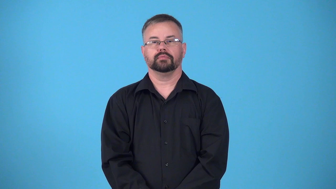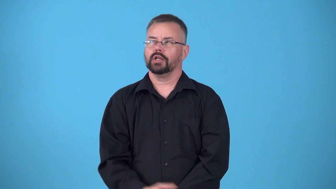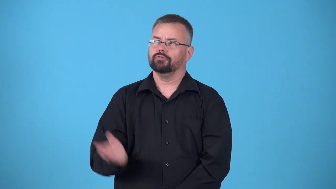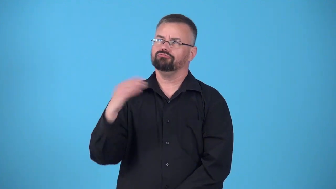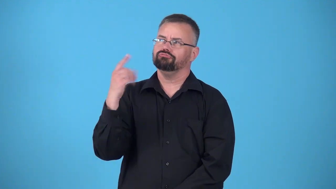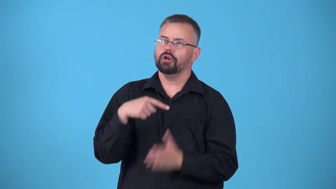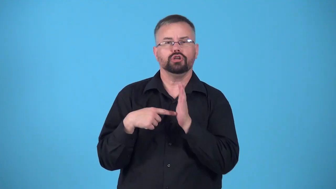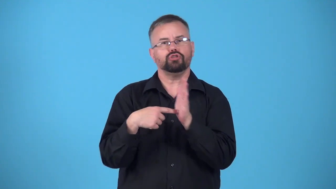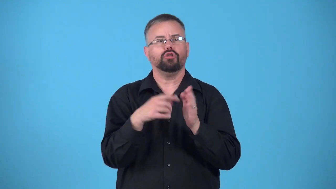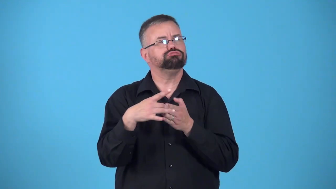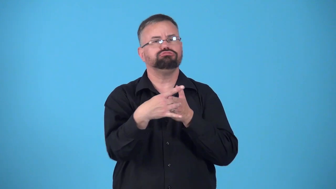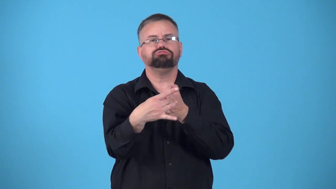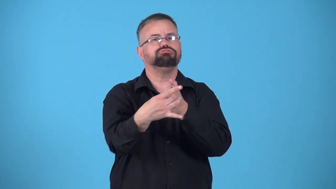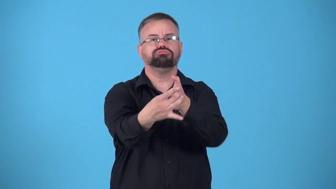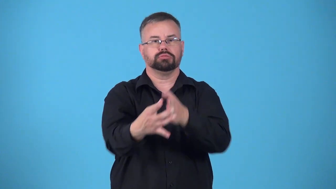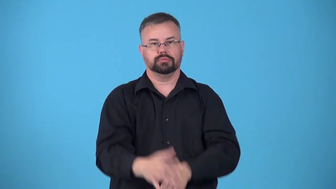show around